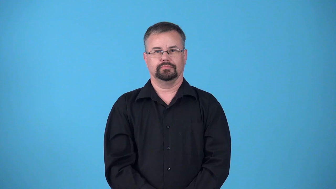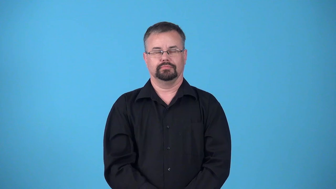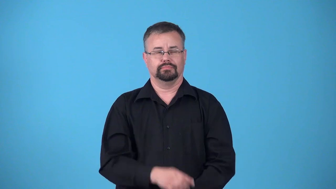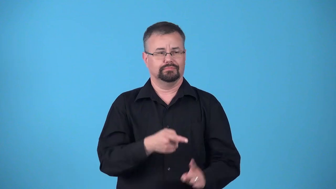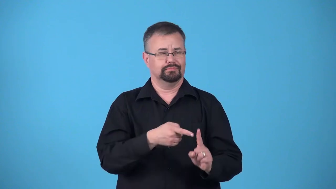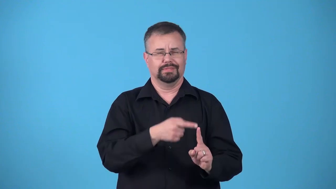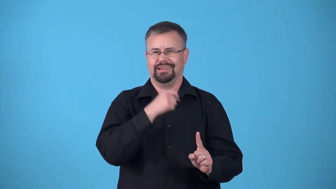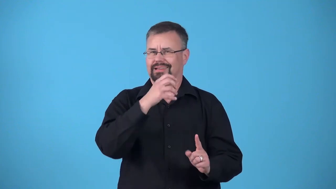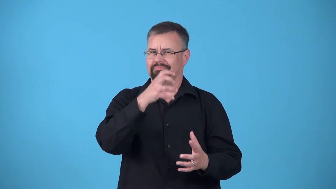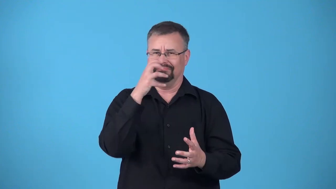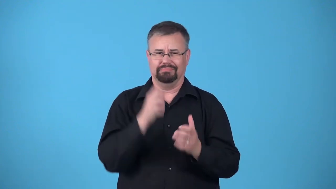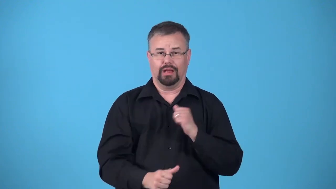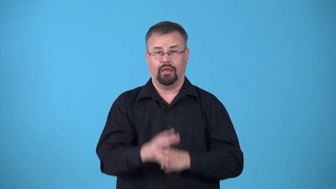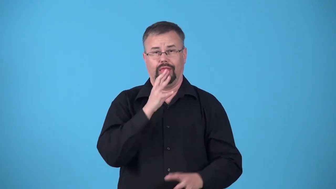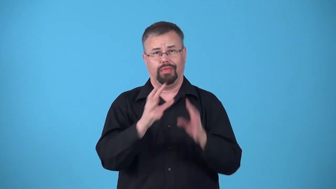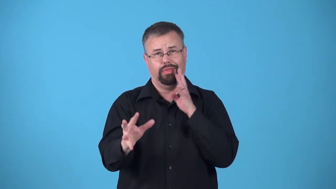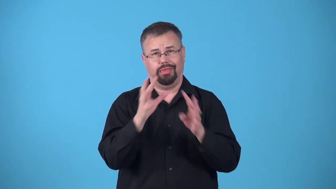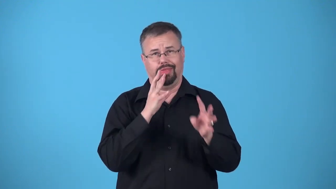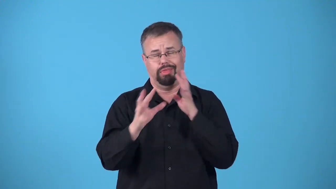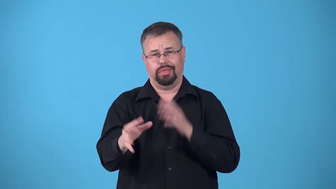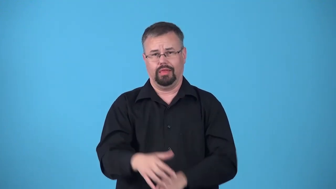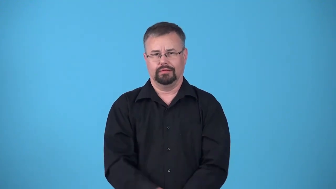his bark is worse,bigger than his bite